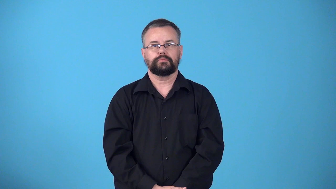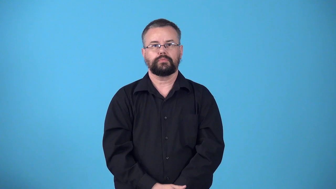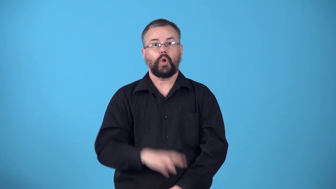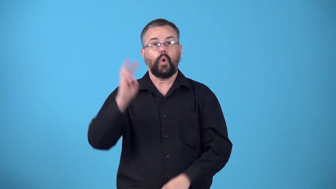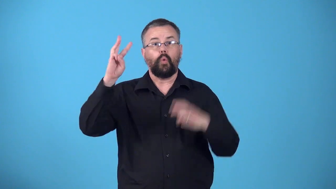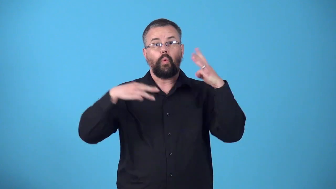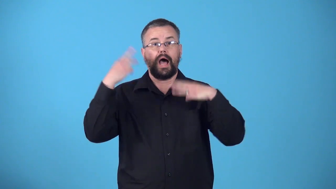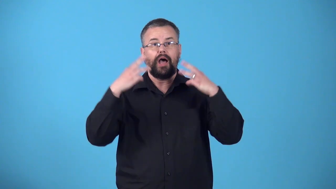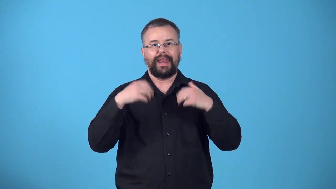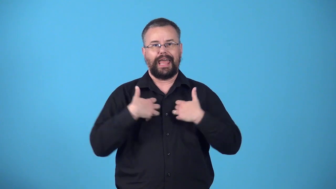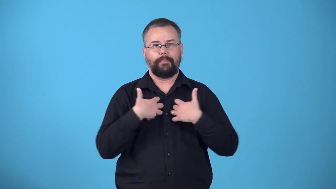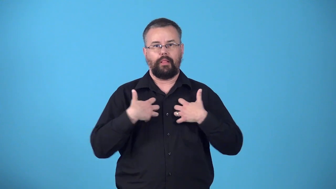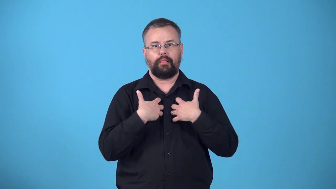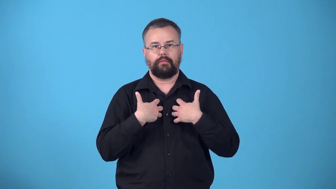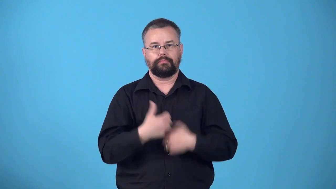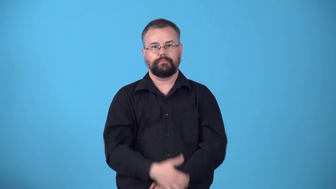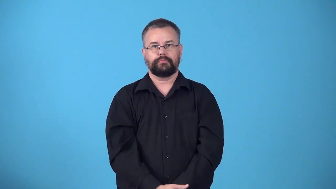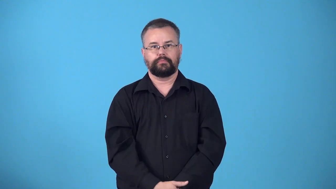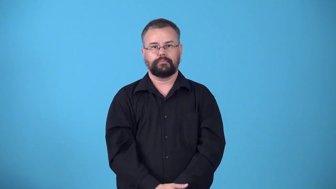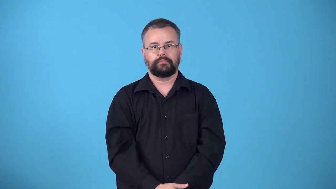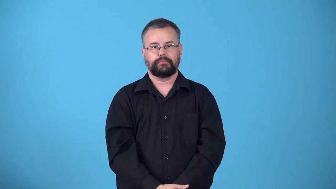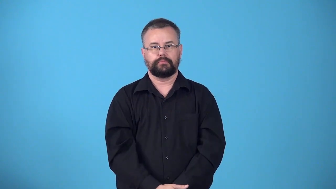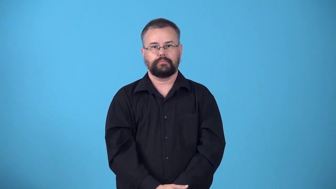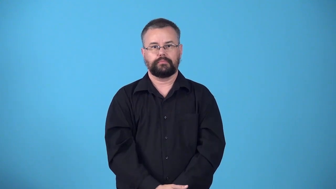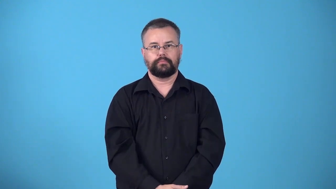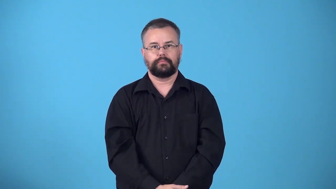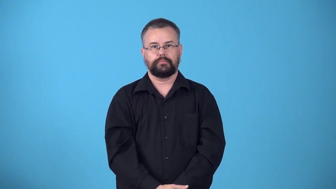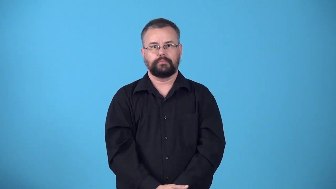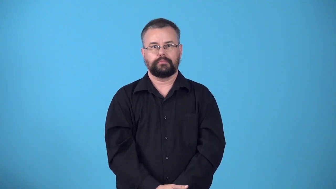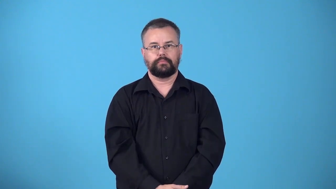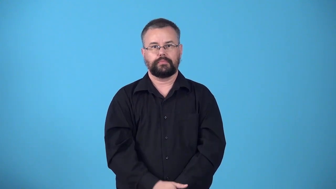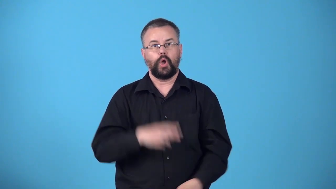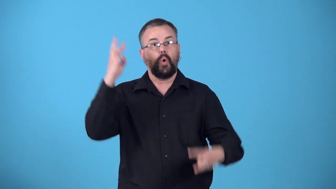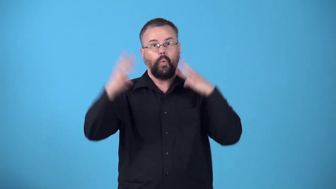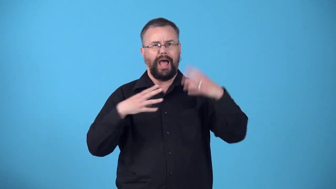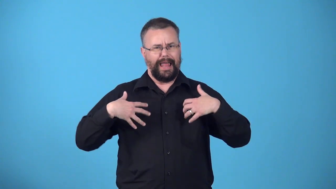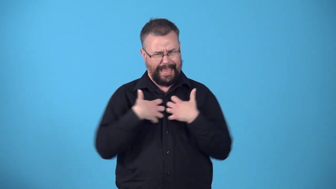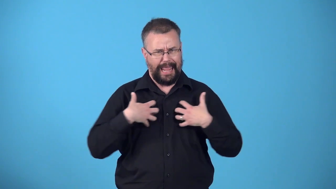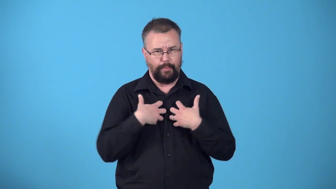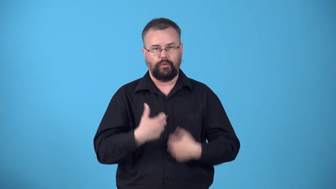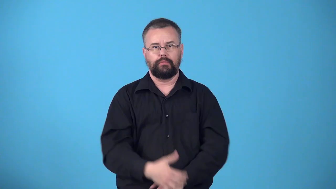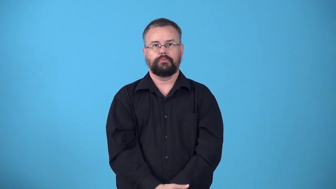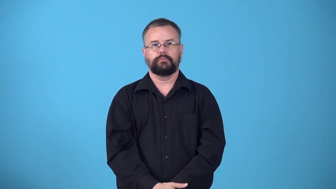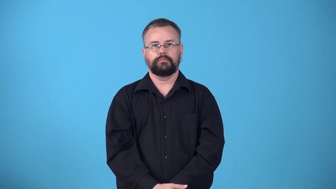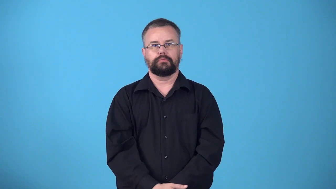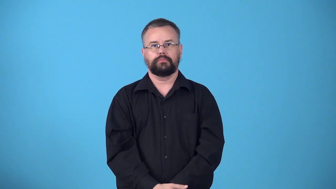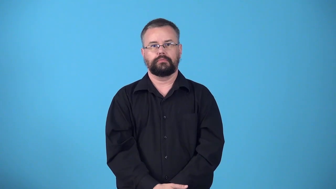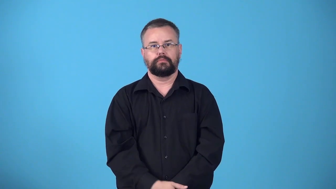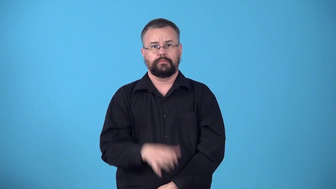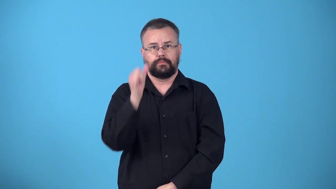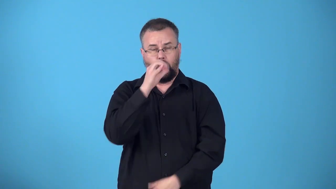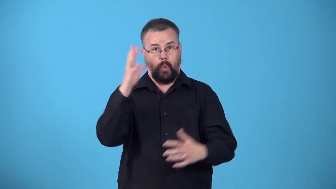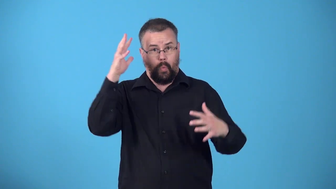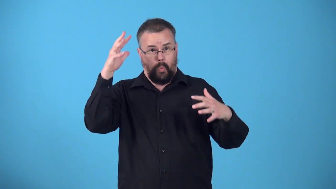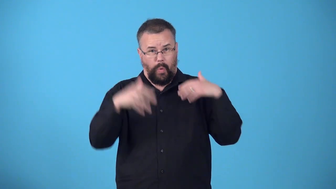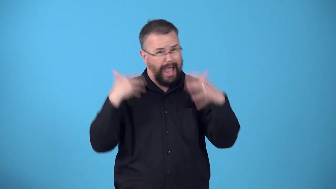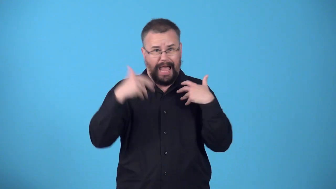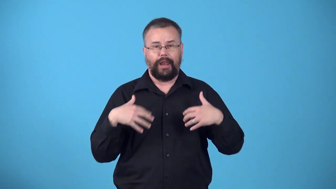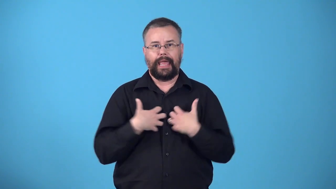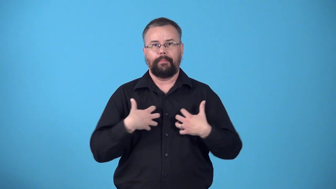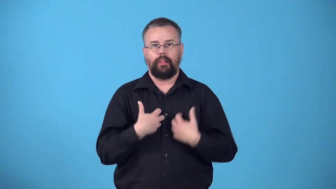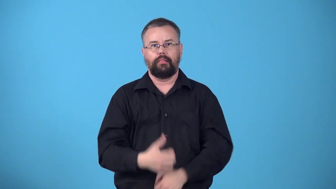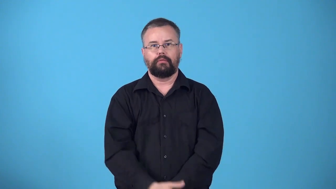wild,wilder,wildest